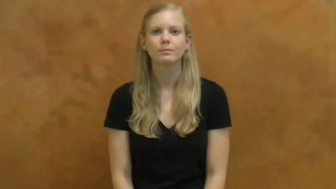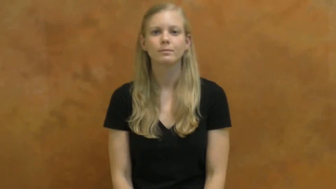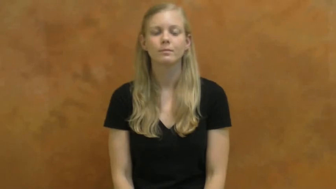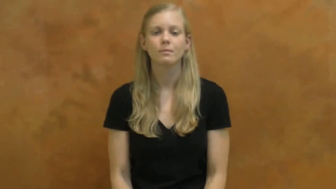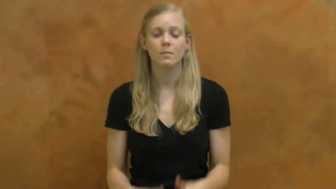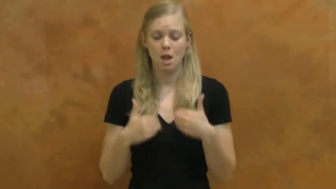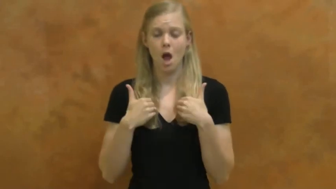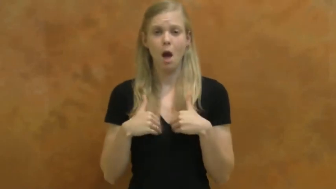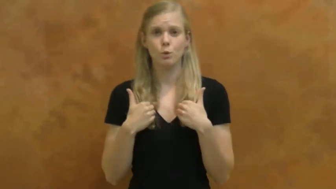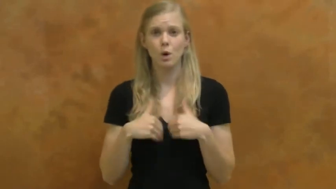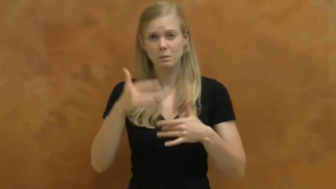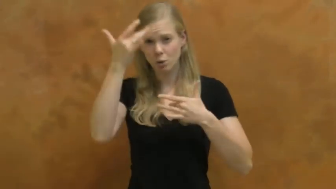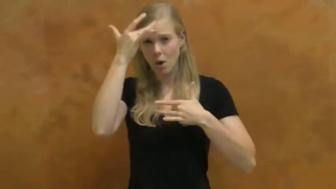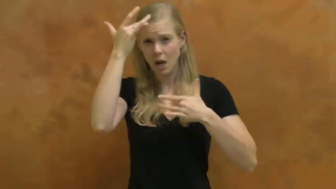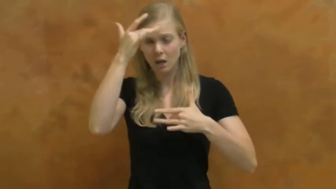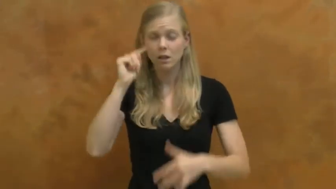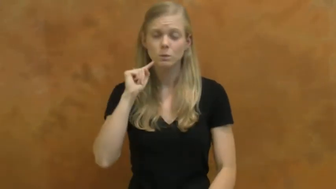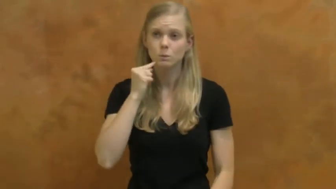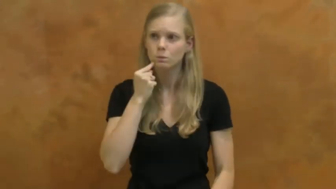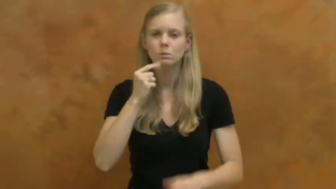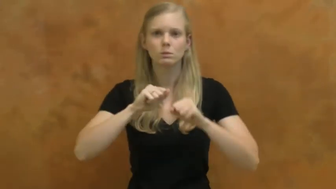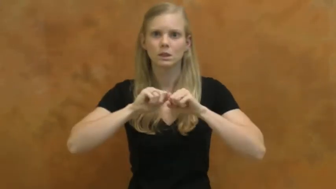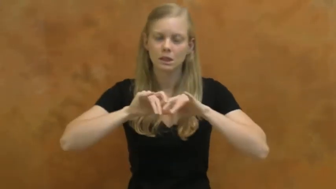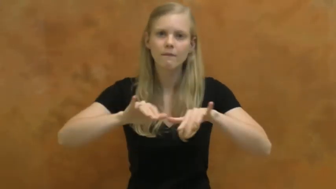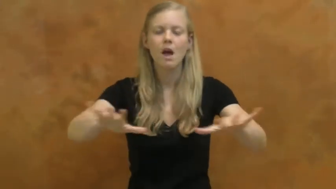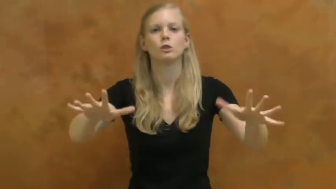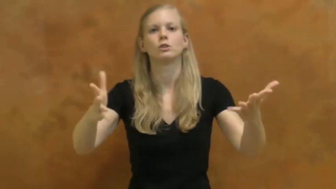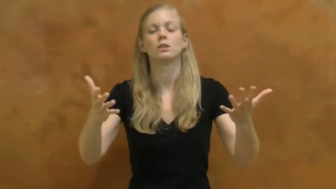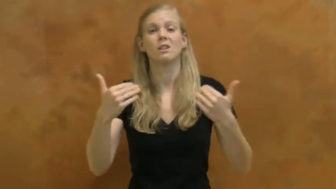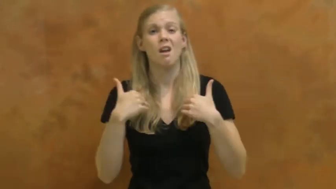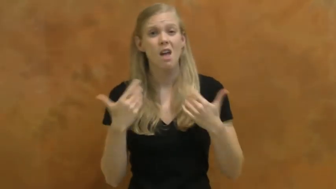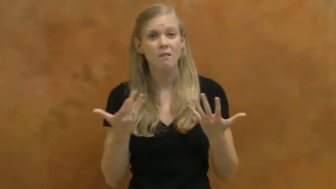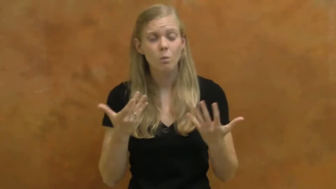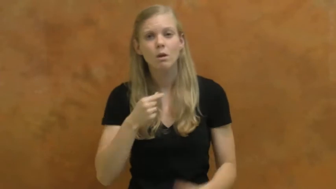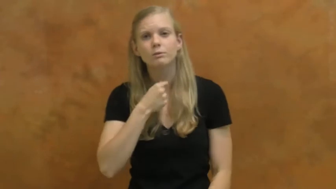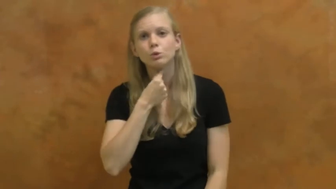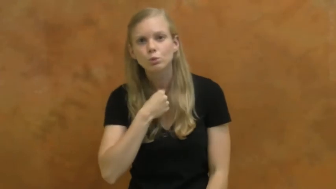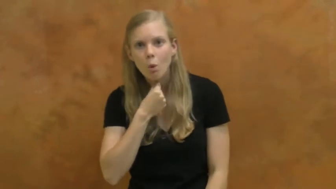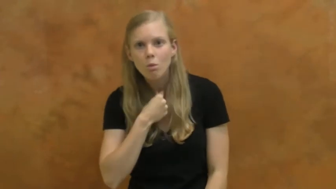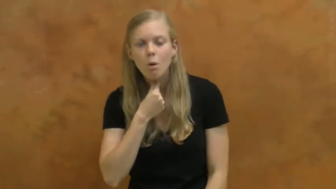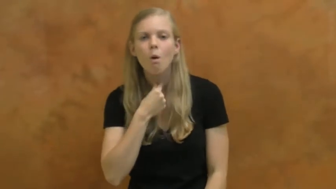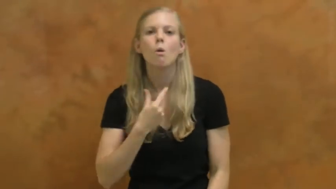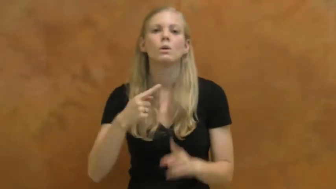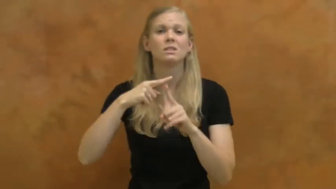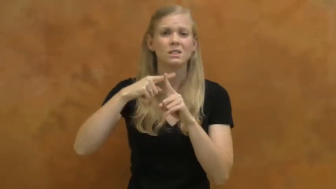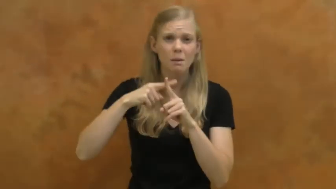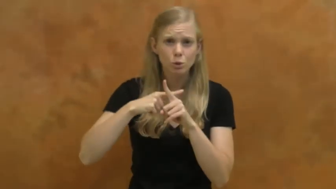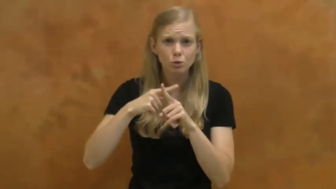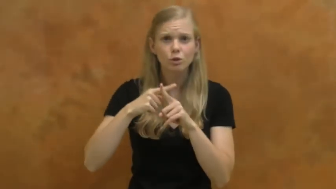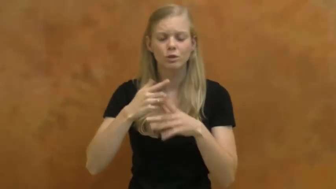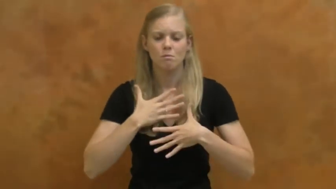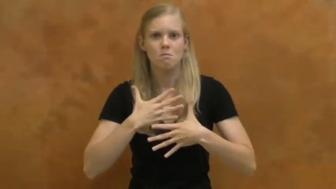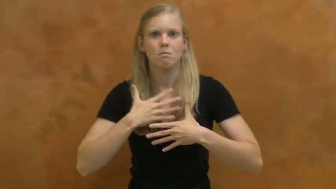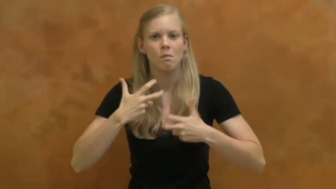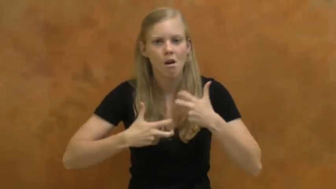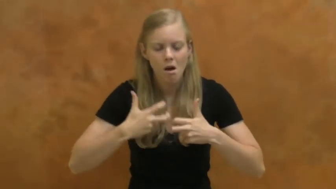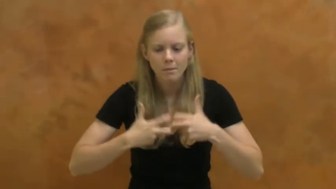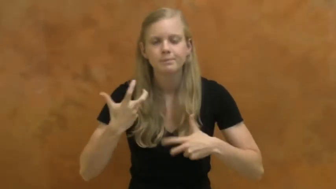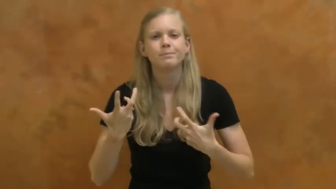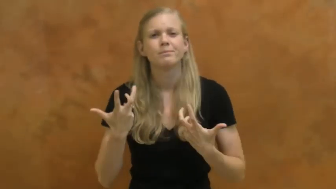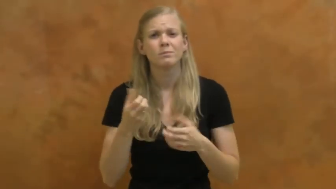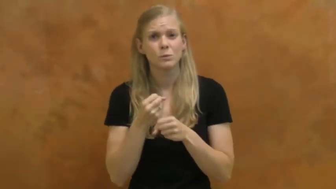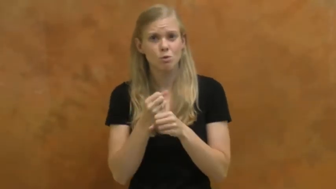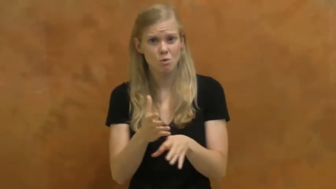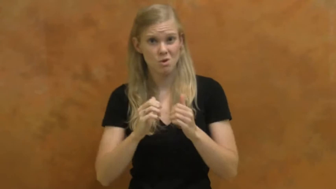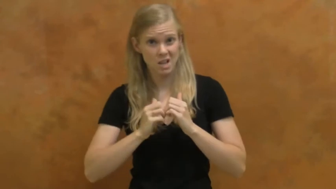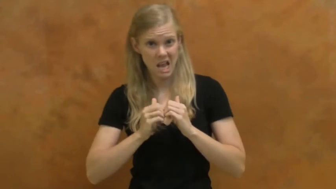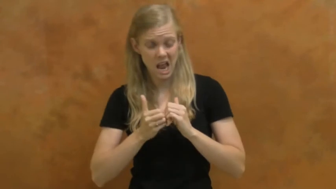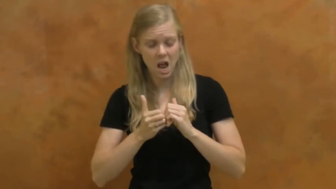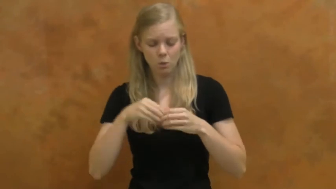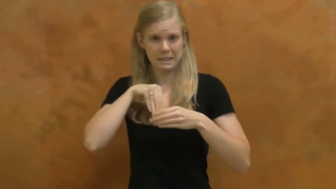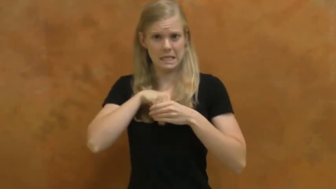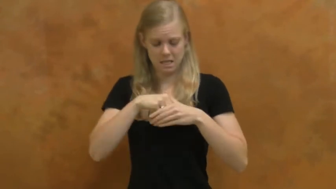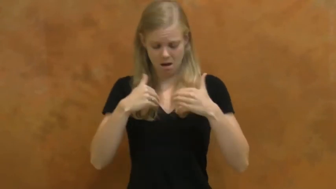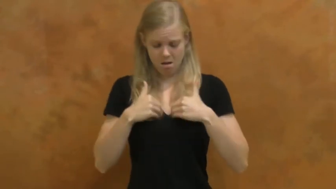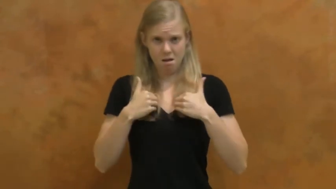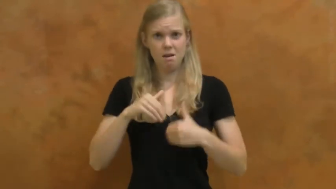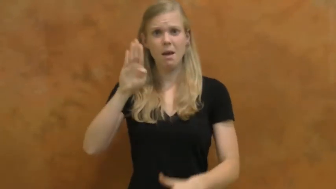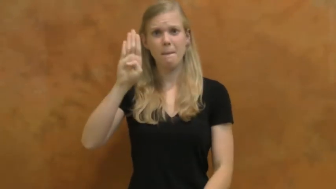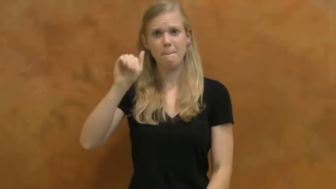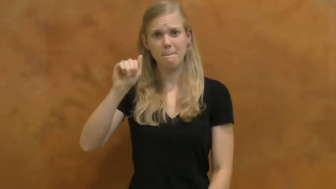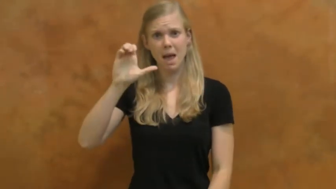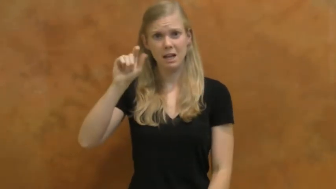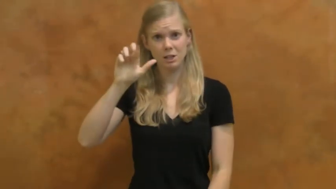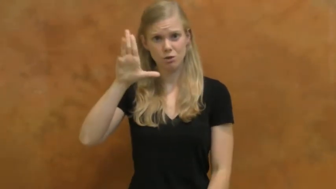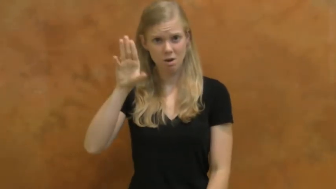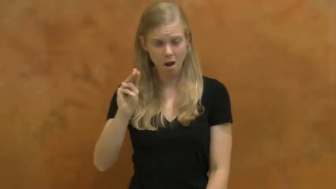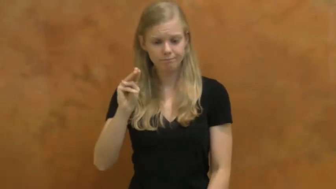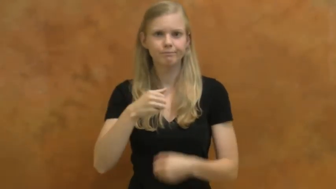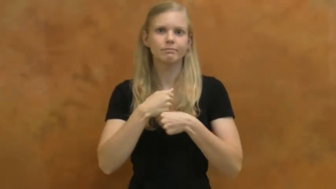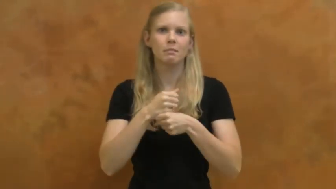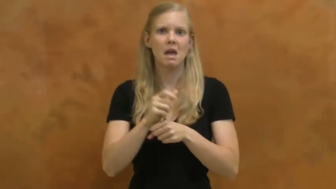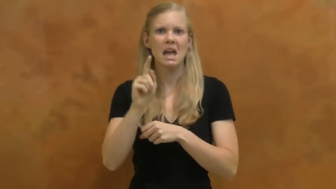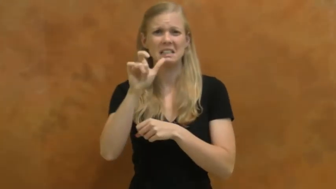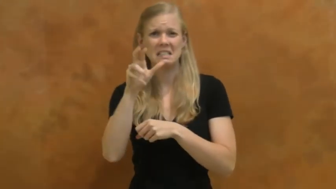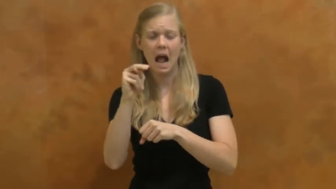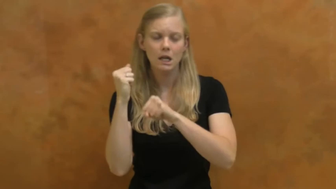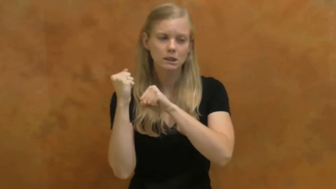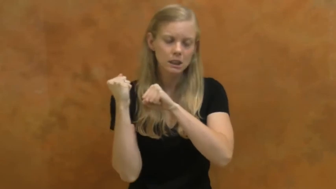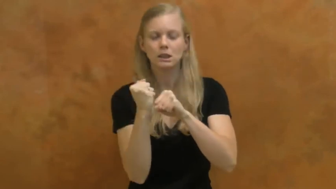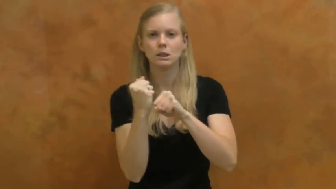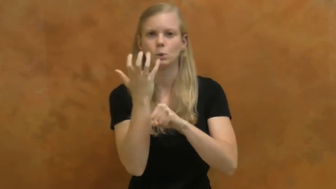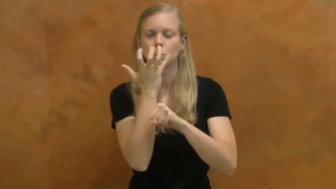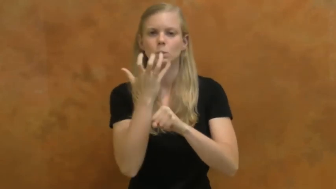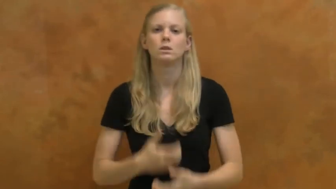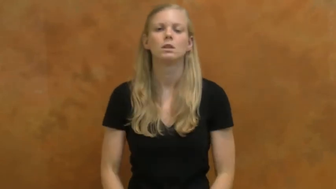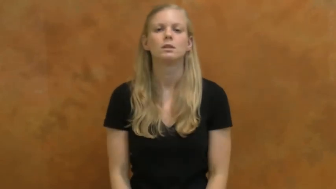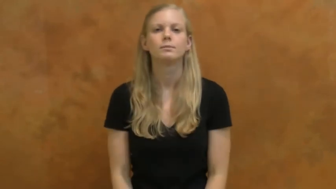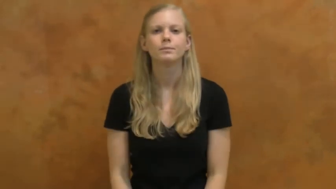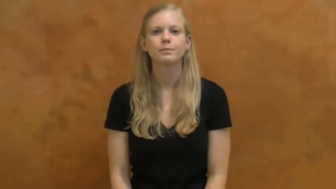diptheria